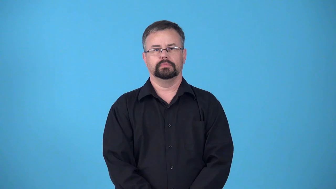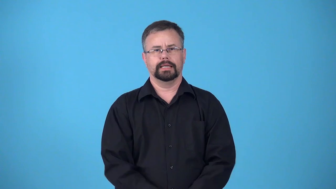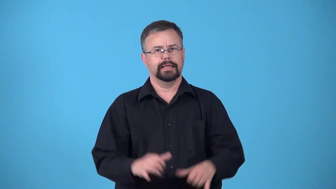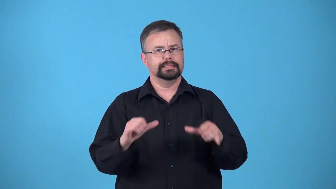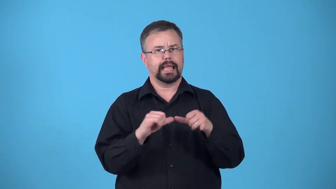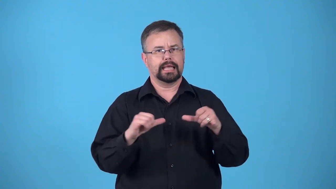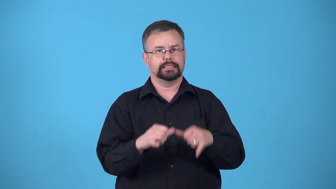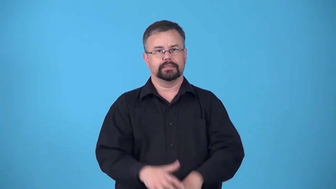by